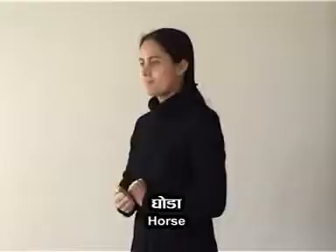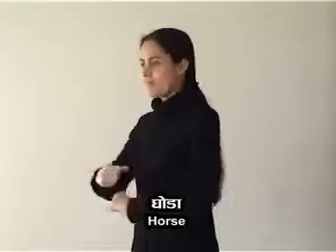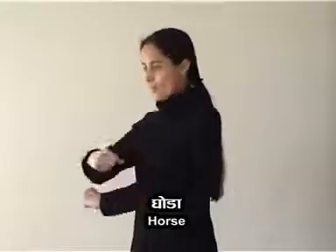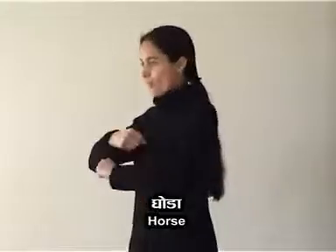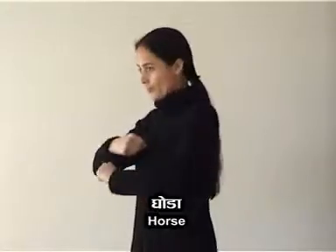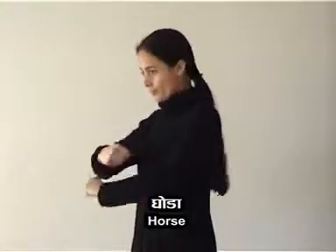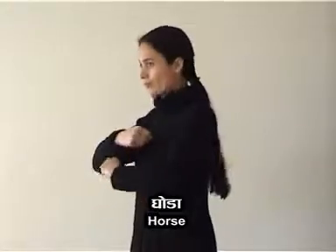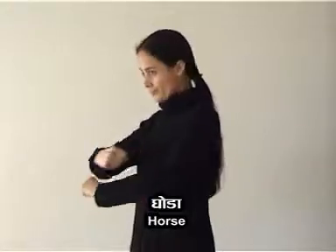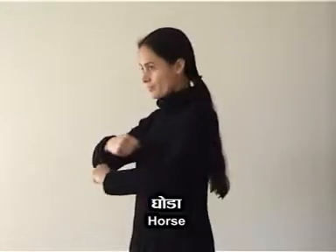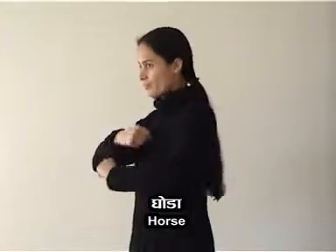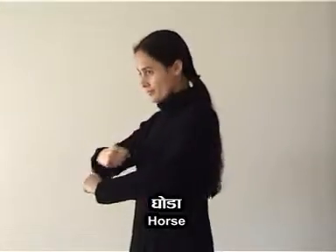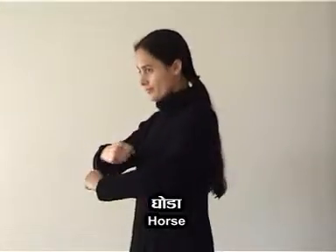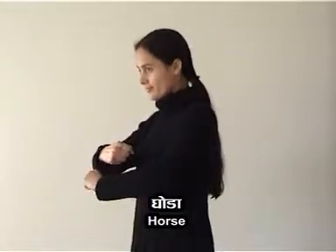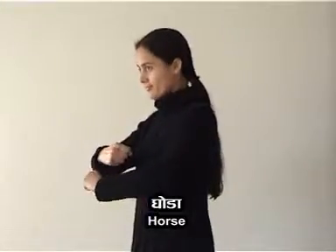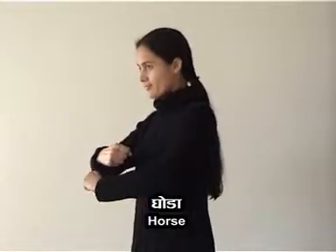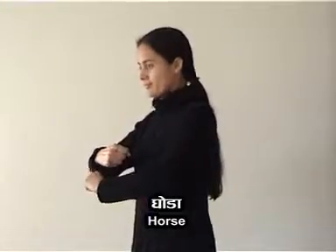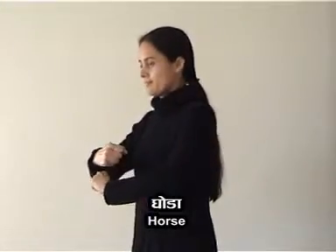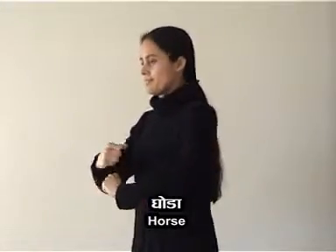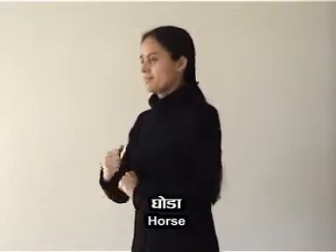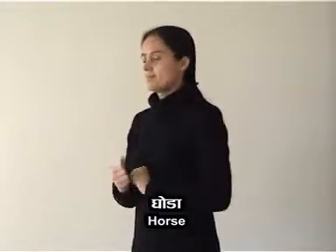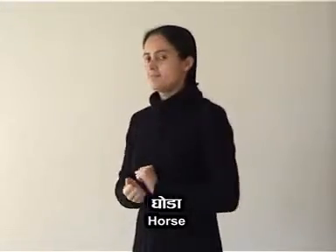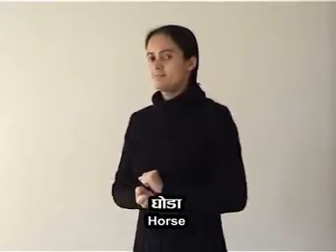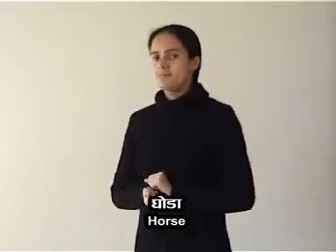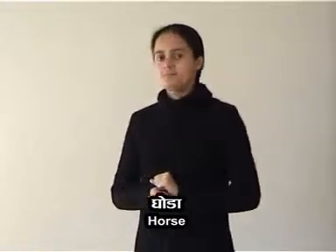horse